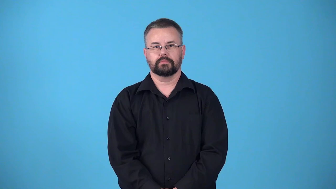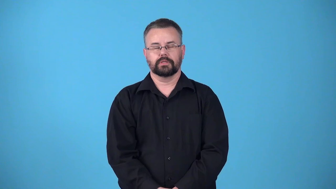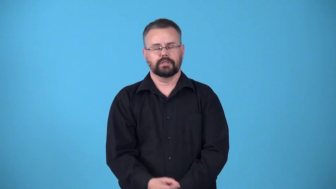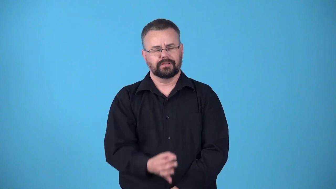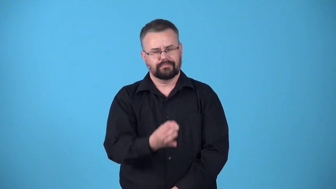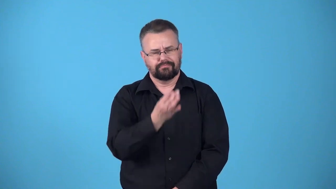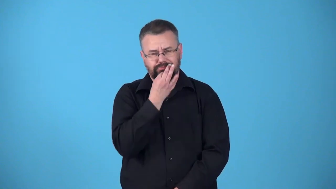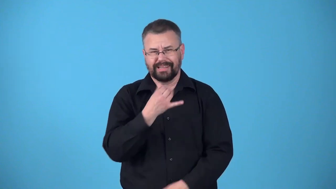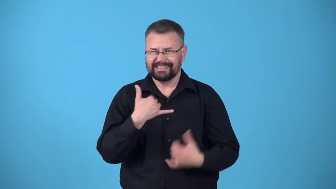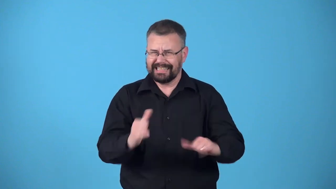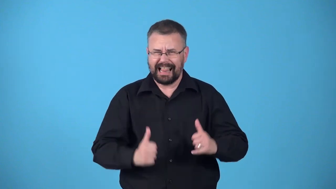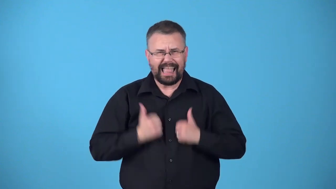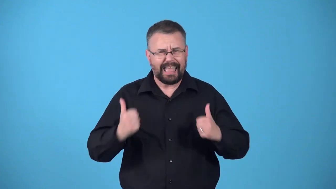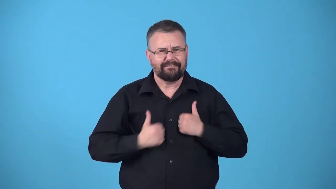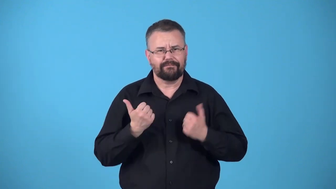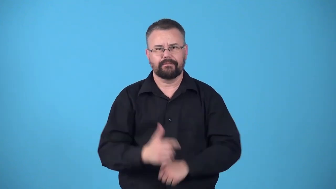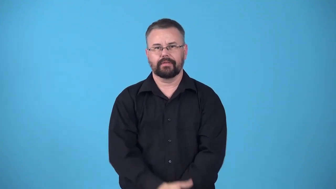cheat death